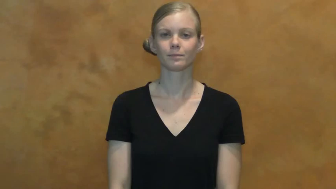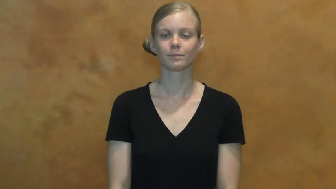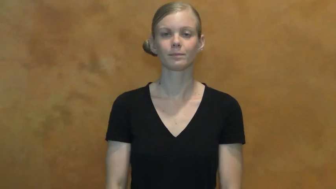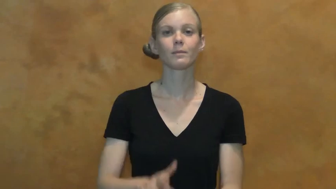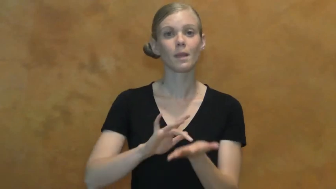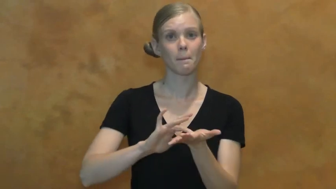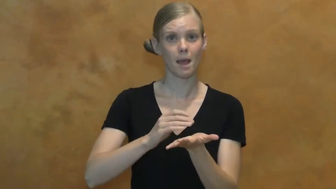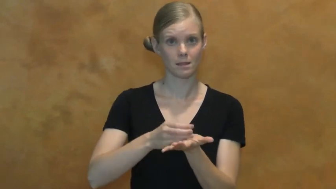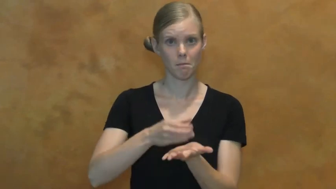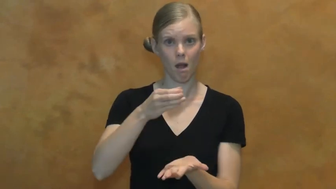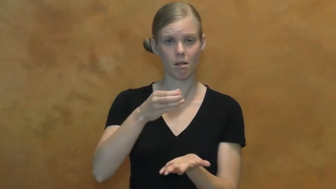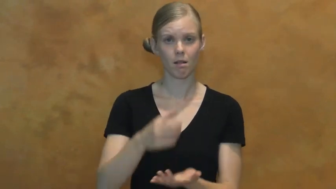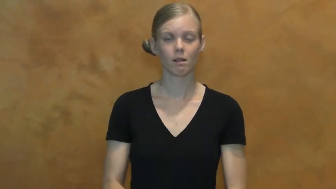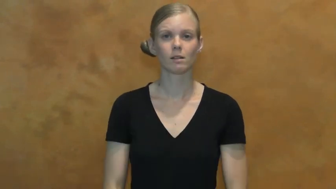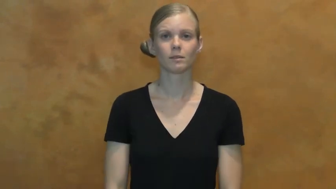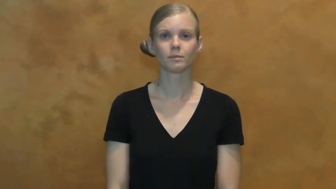medicine bottle